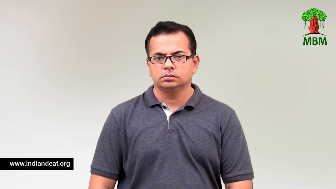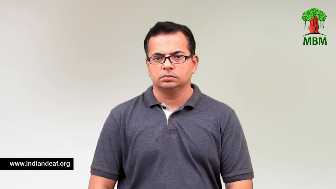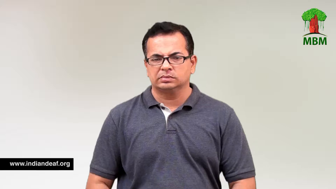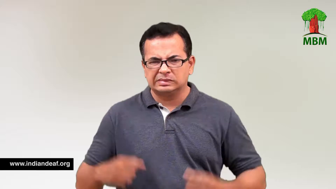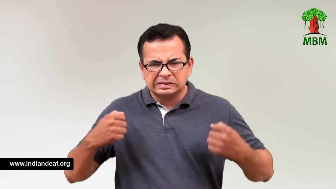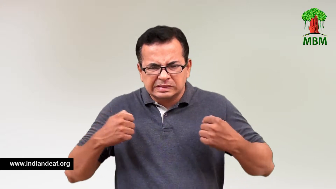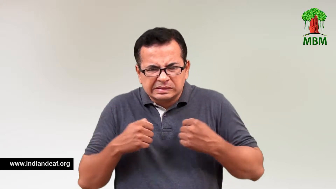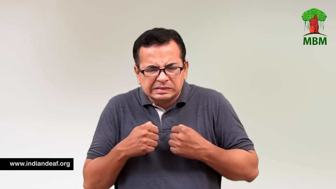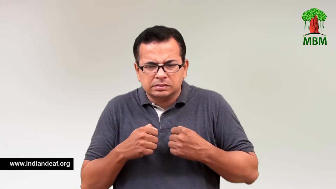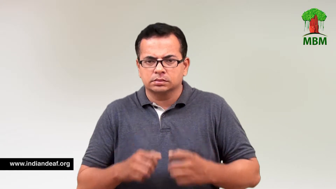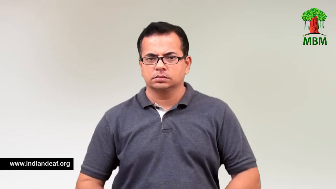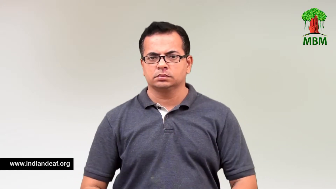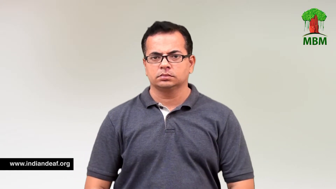tight